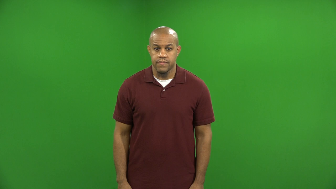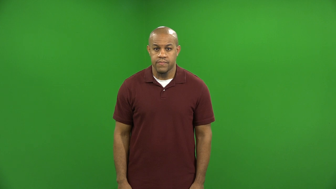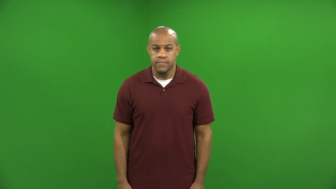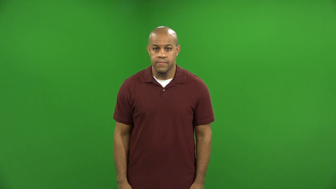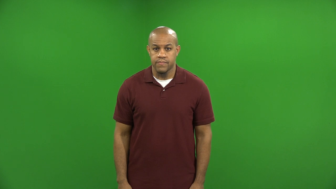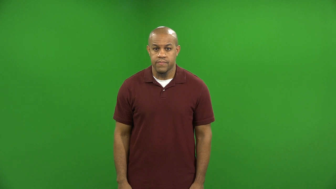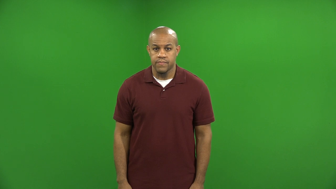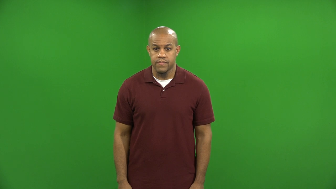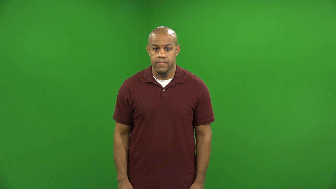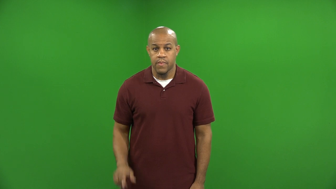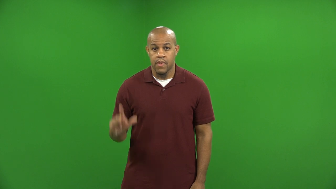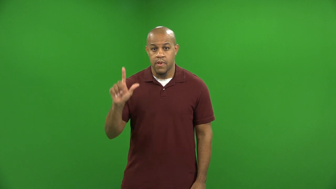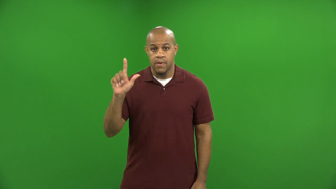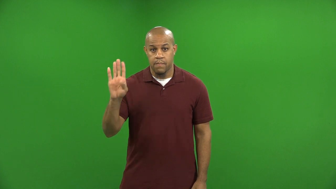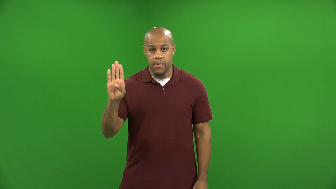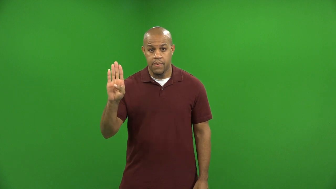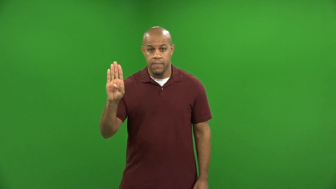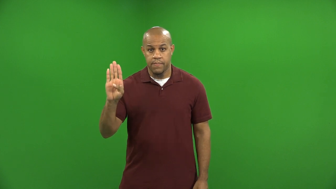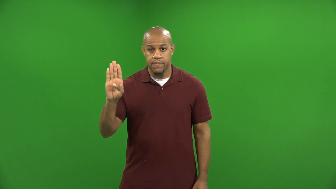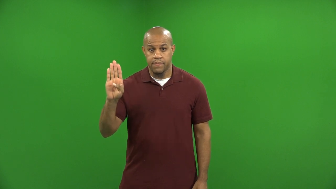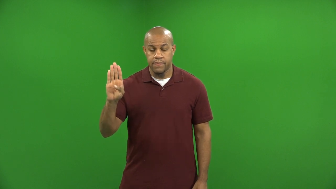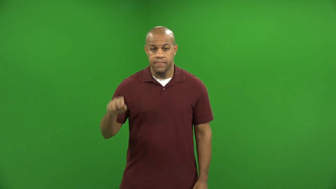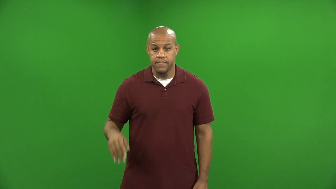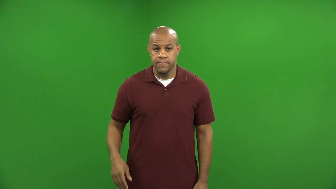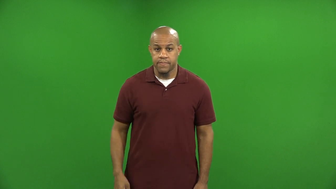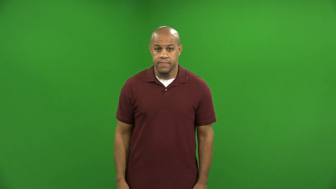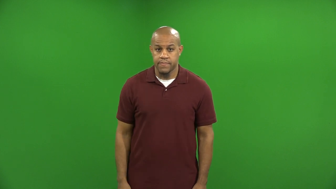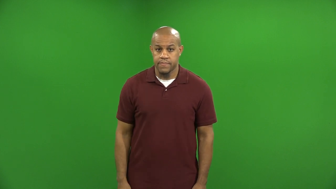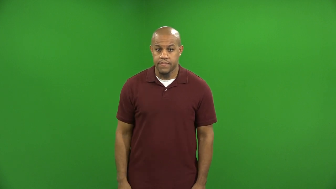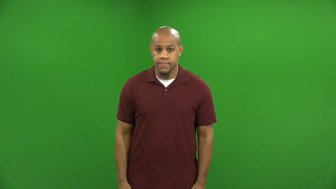Linebacker